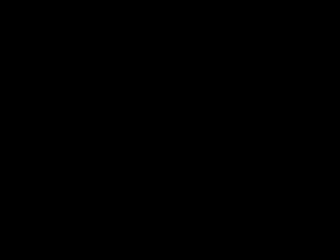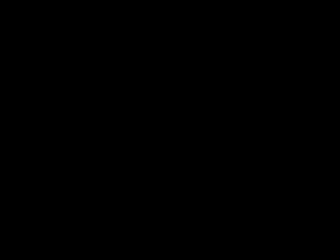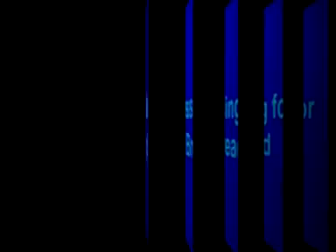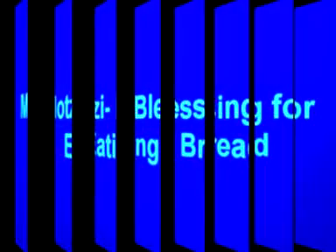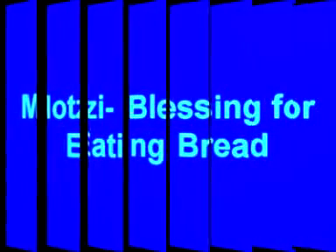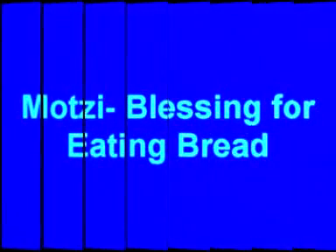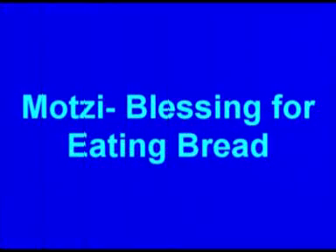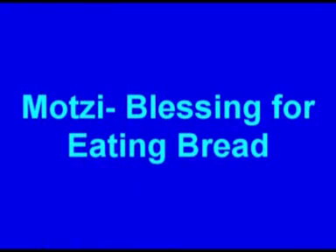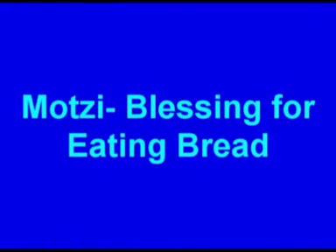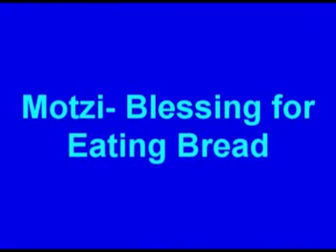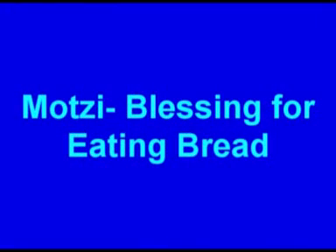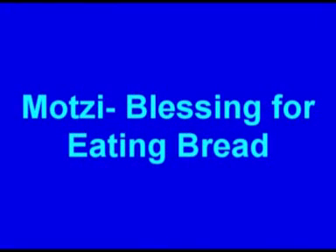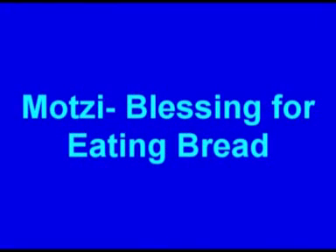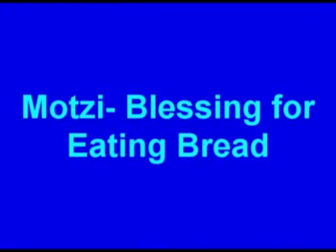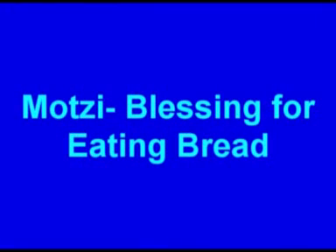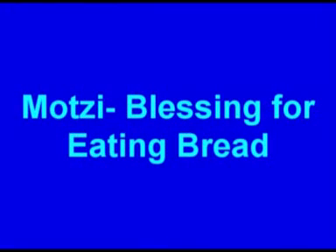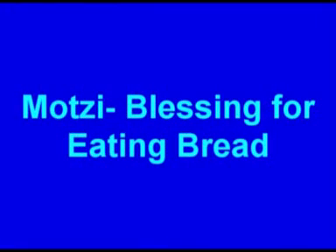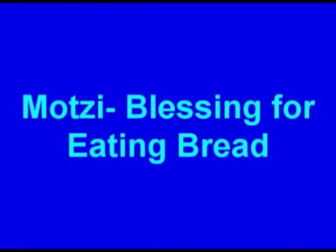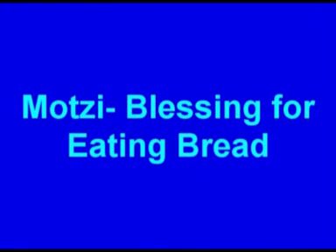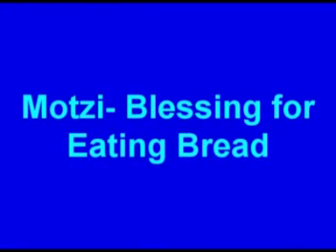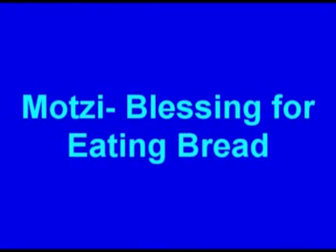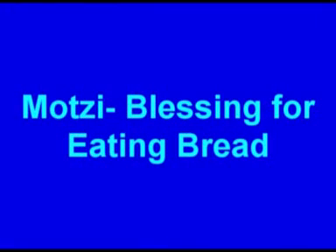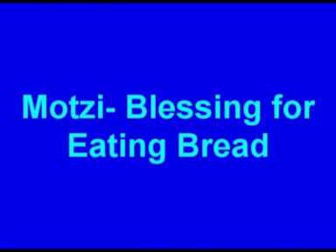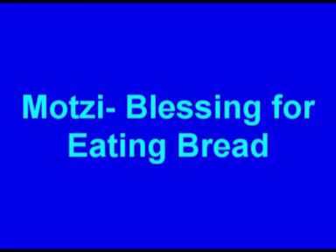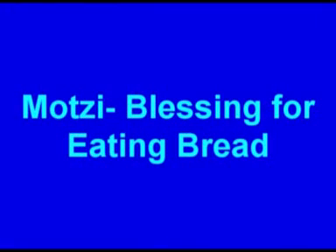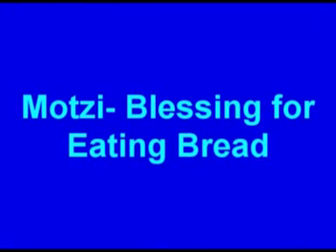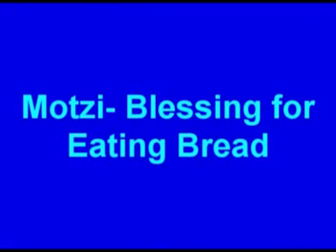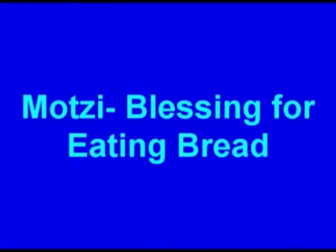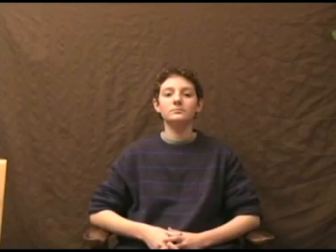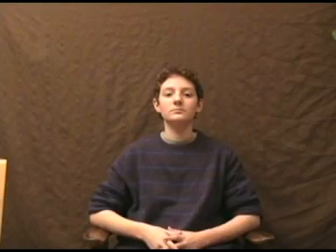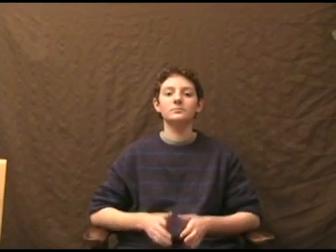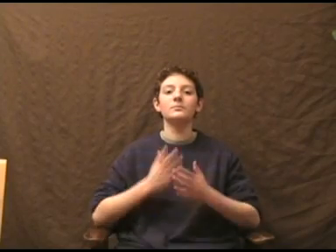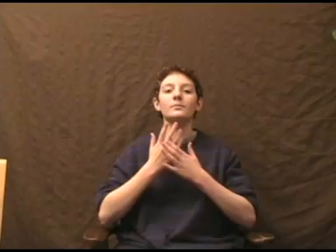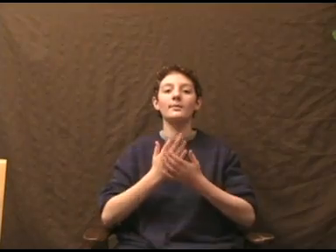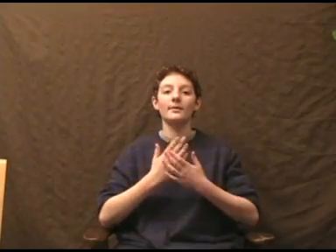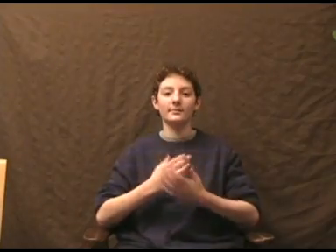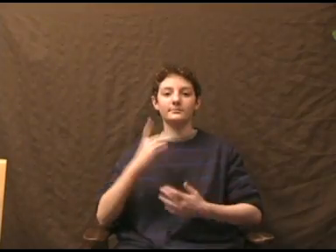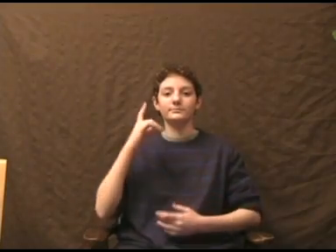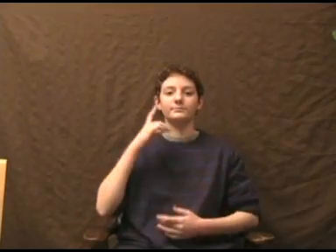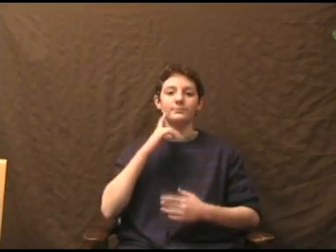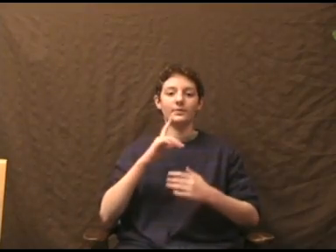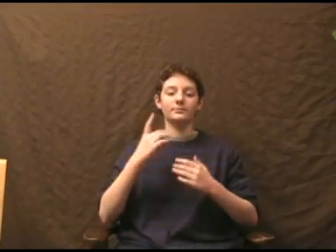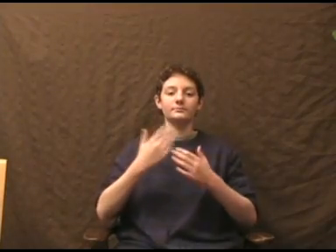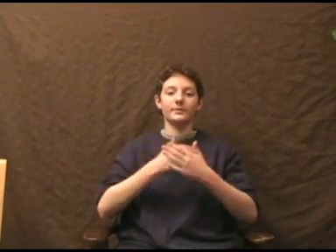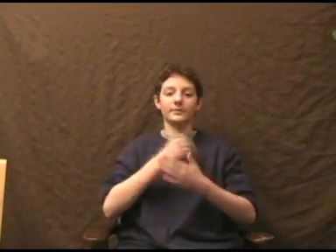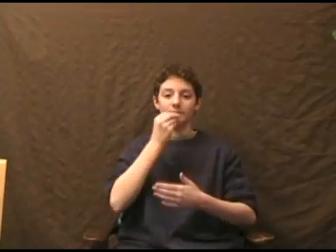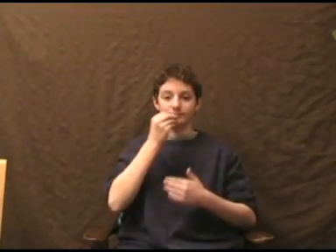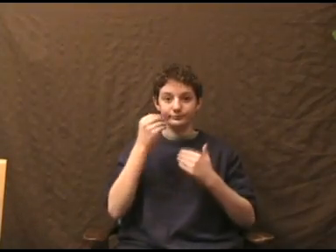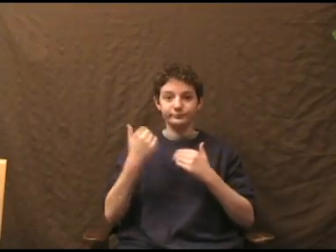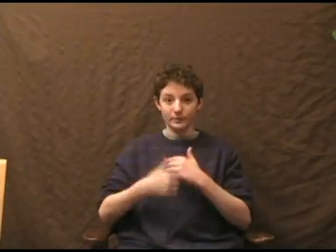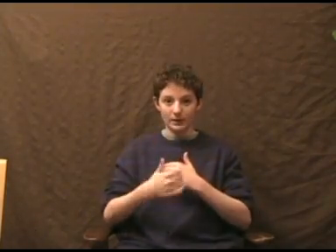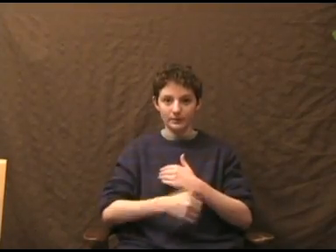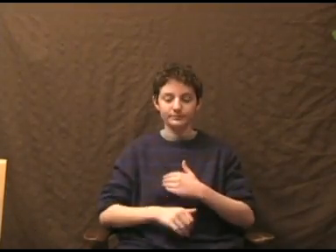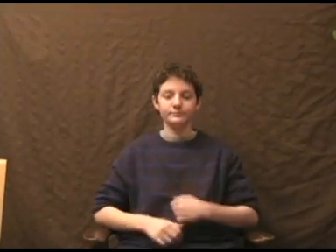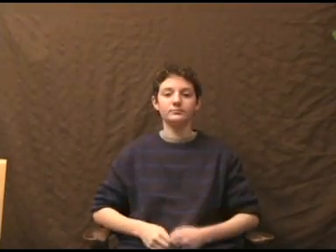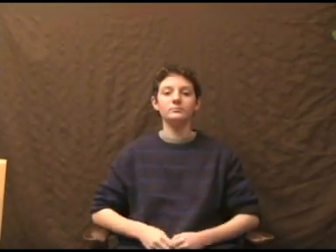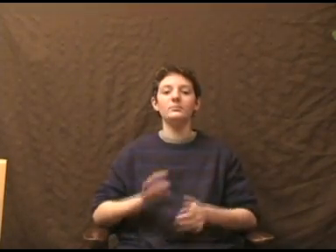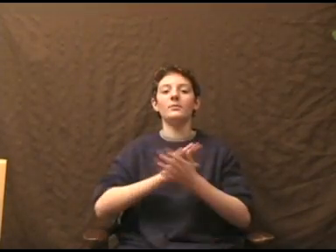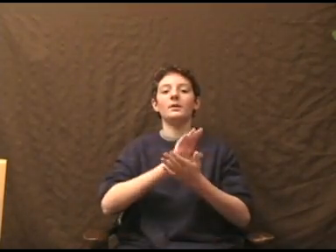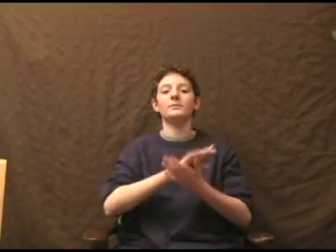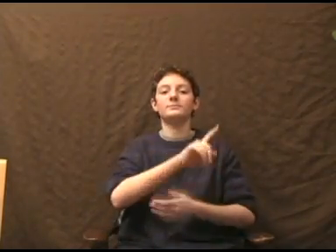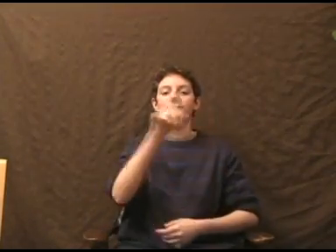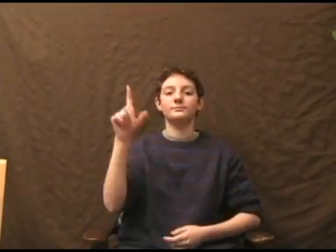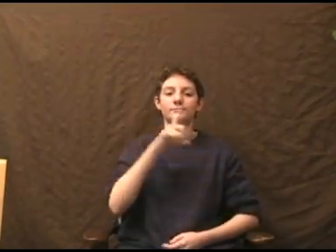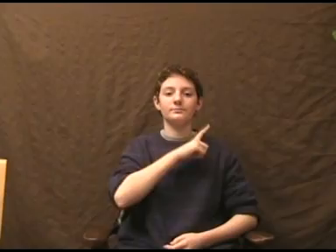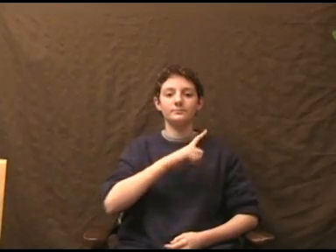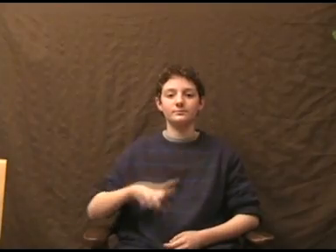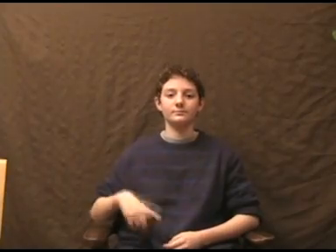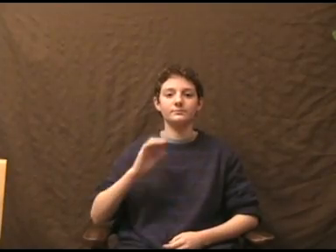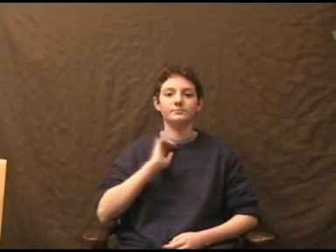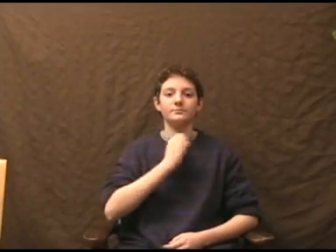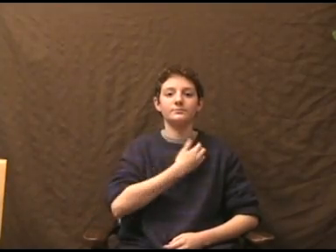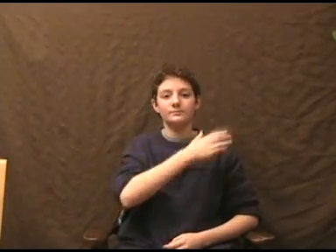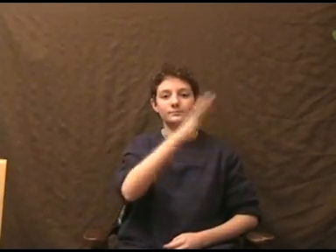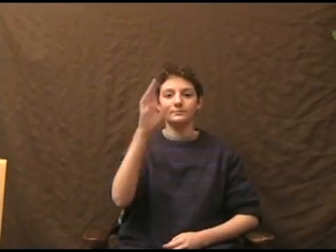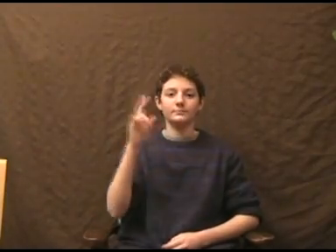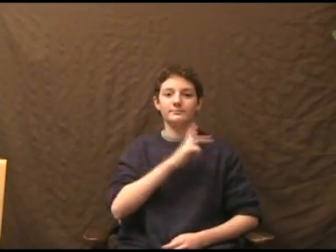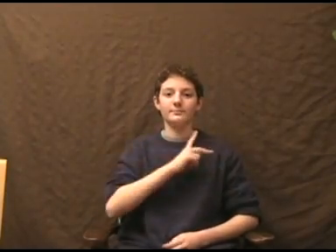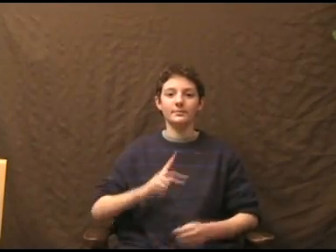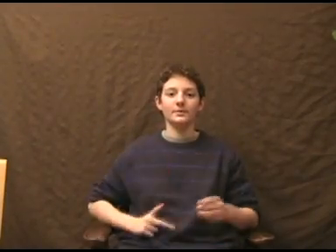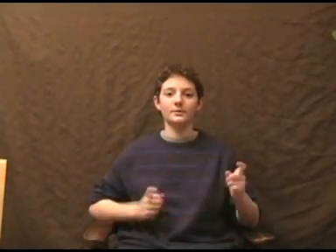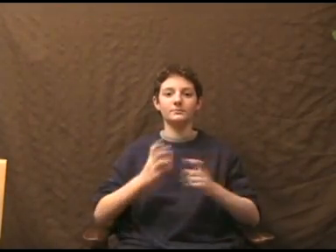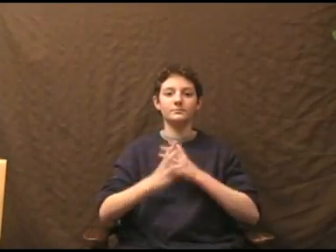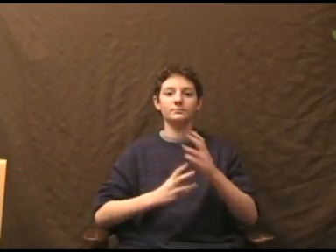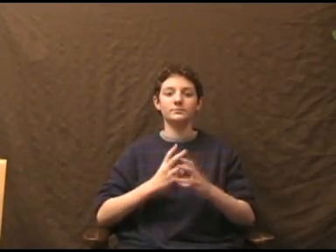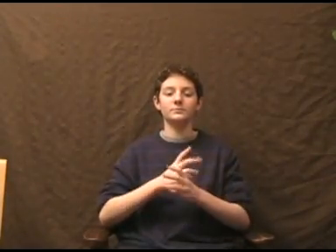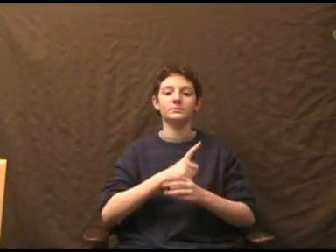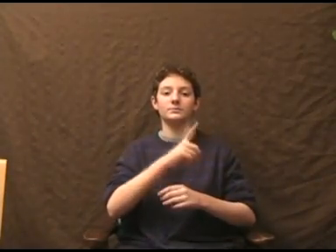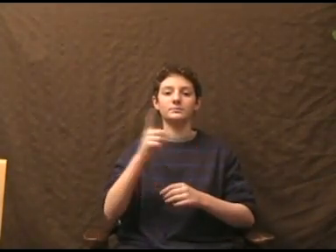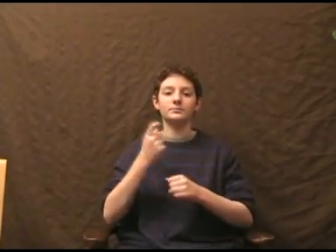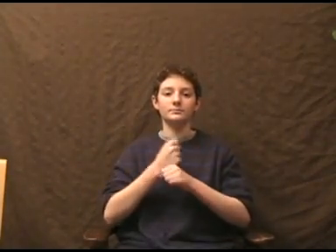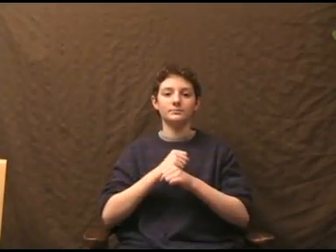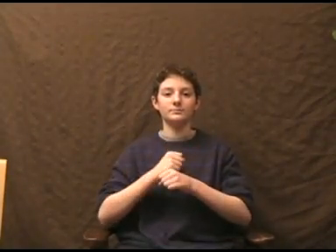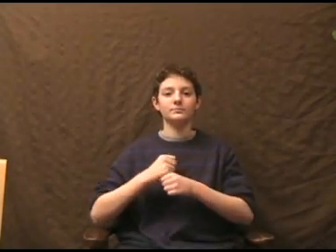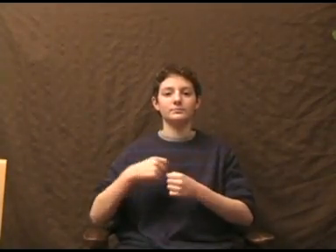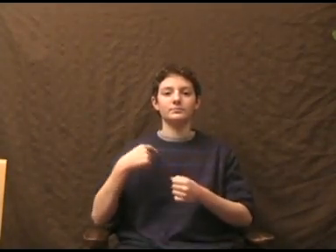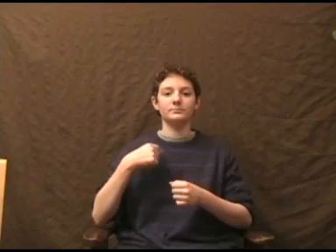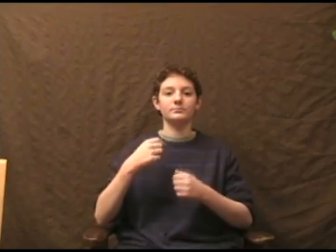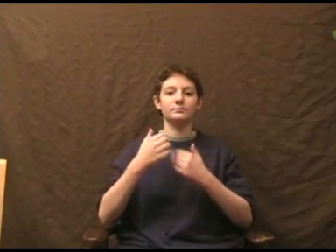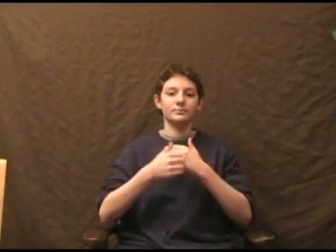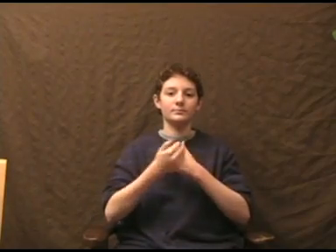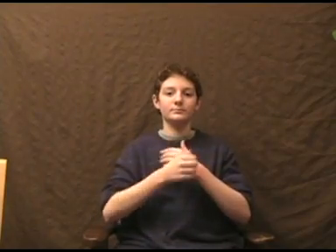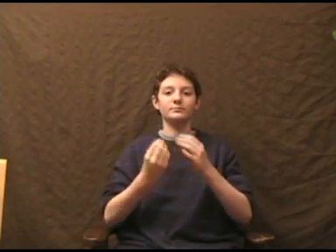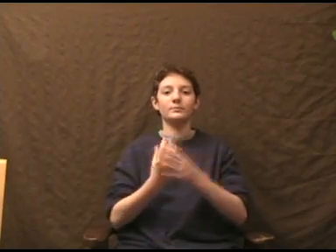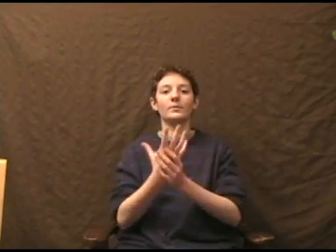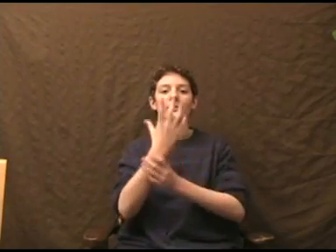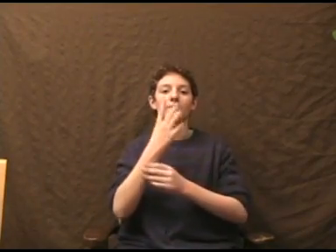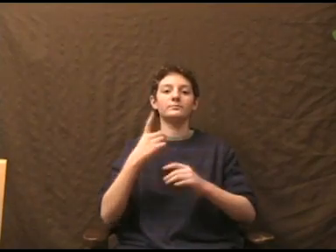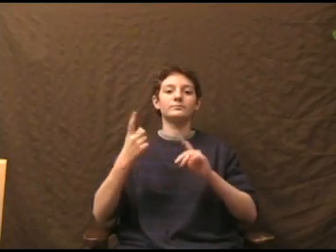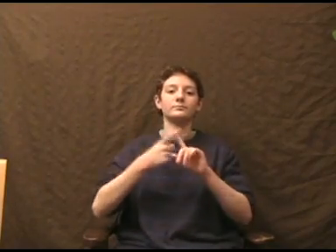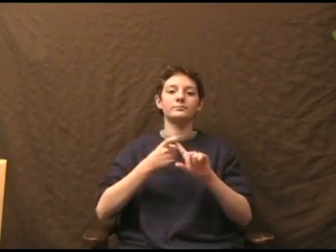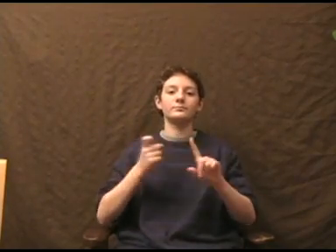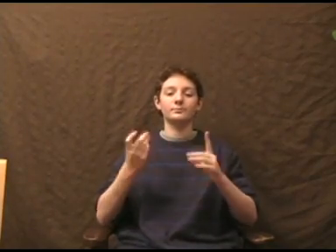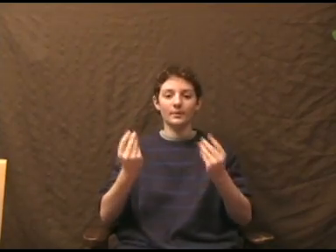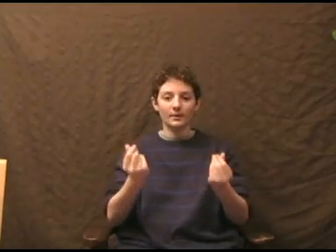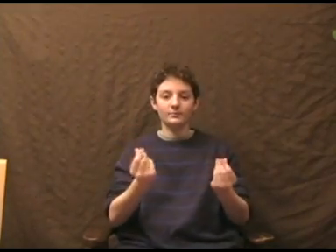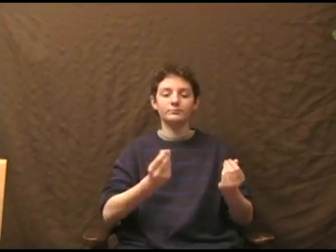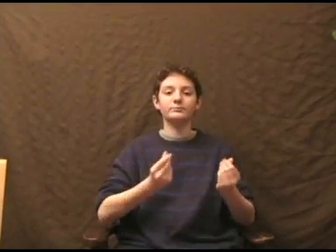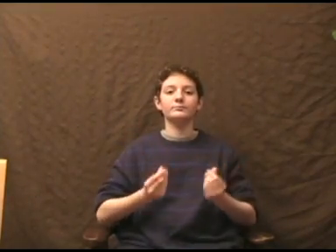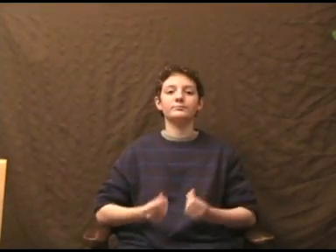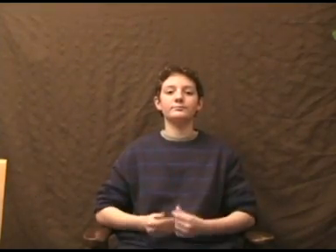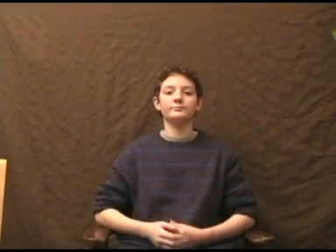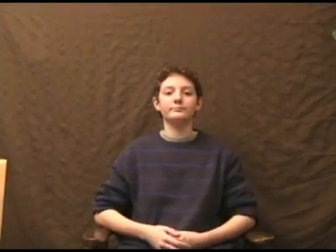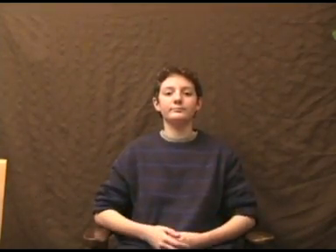Blessing for bread/ Motzi